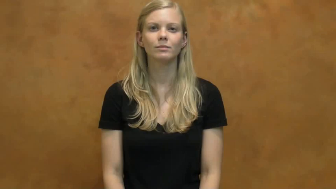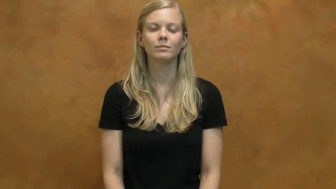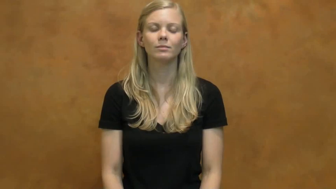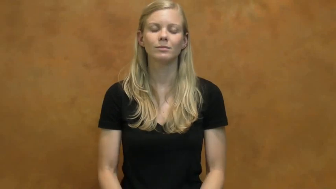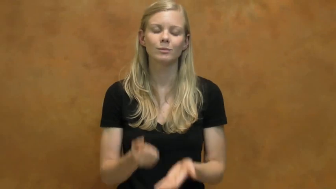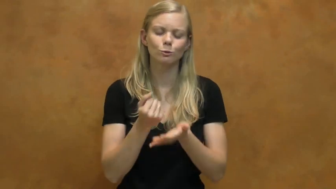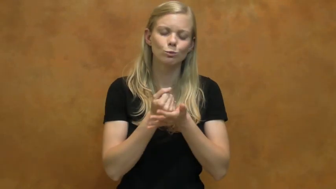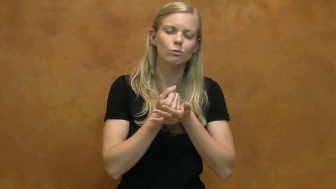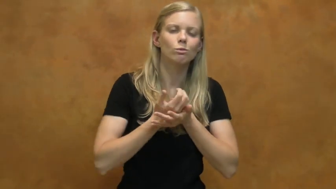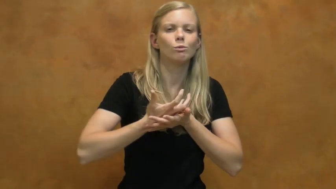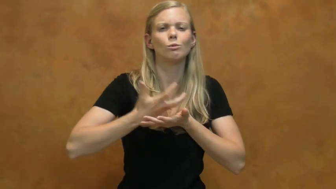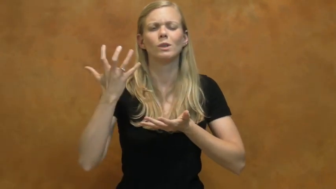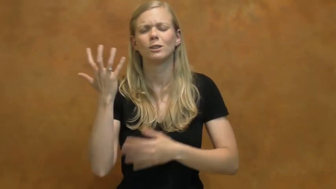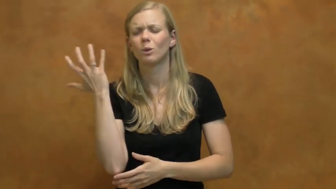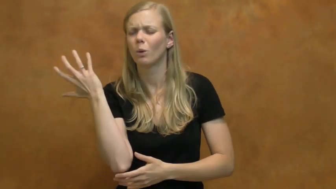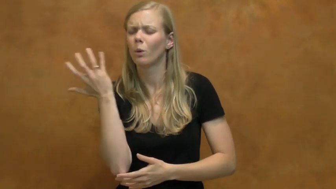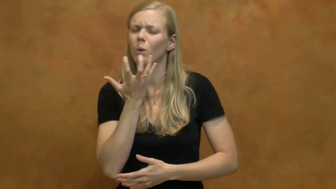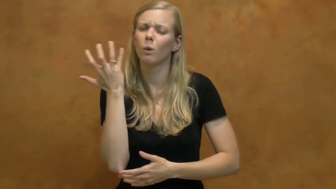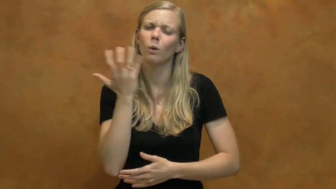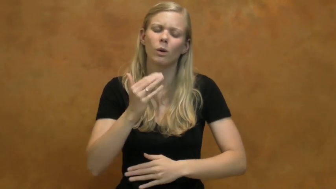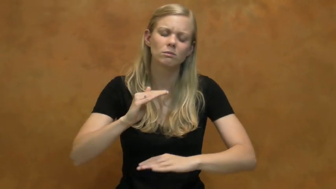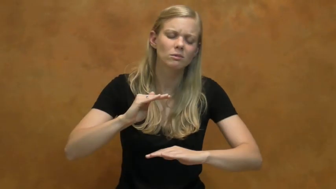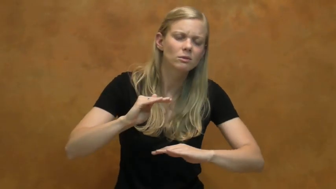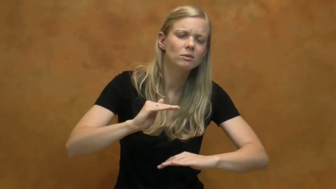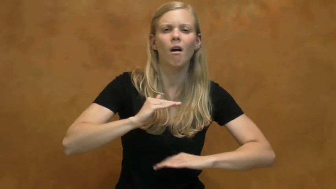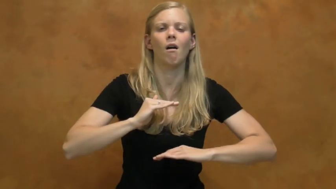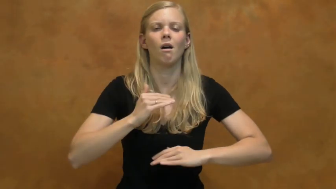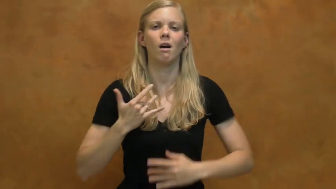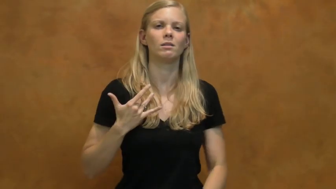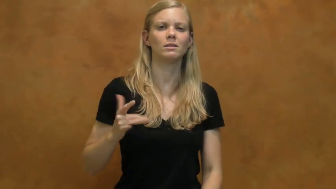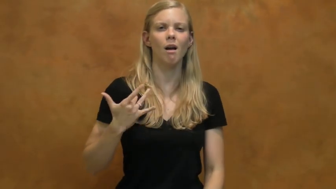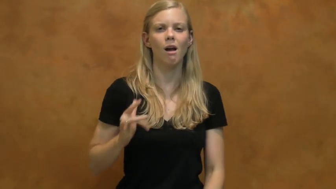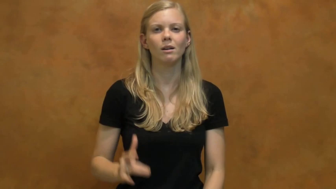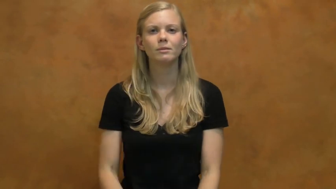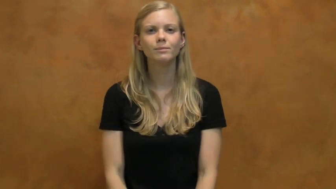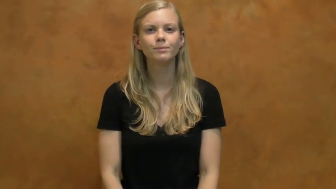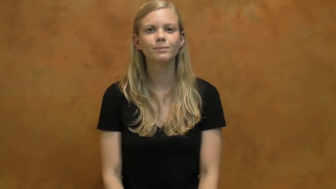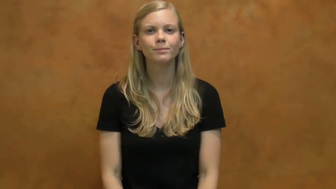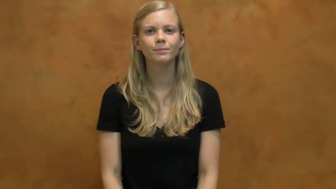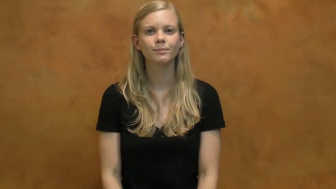luscious